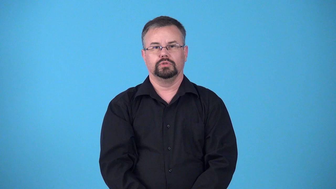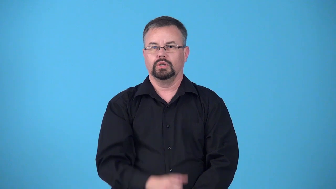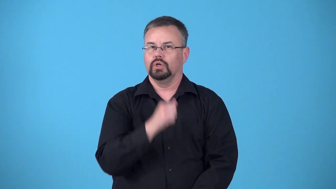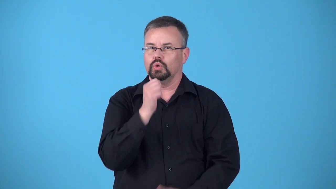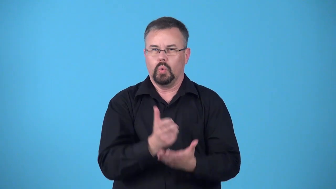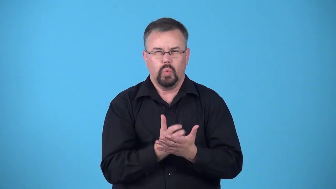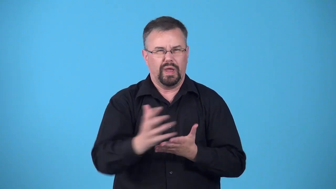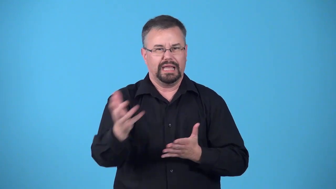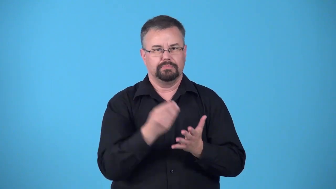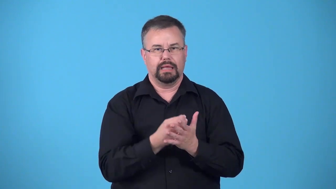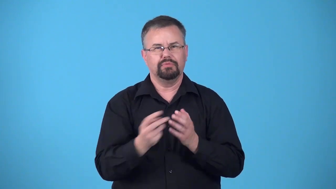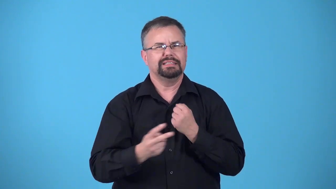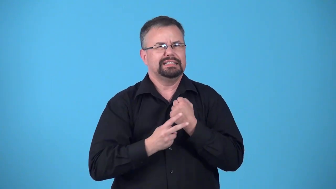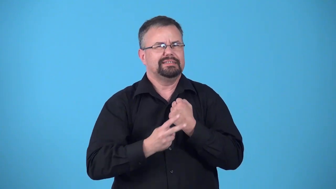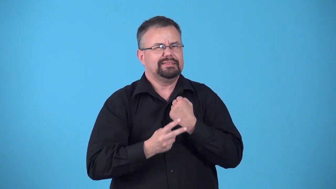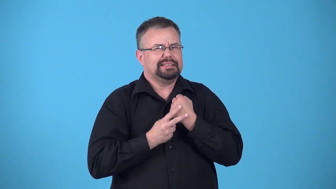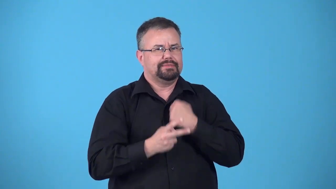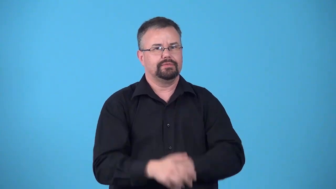look after the pennies and the dollars will look after themselves